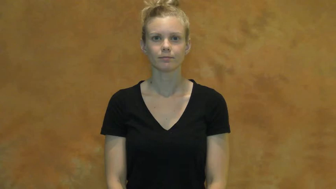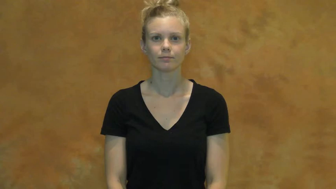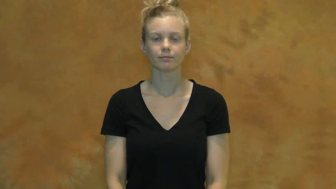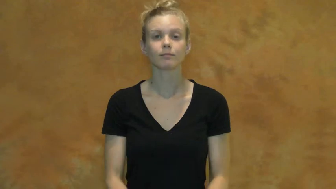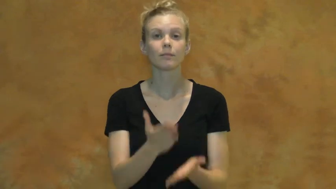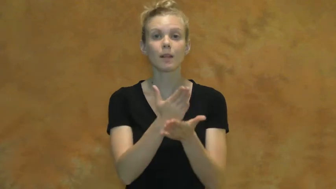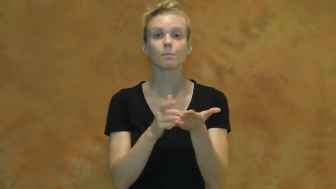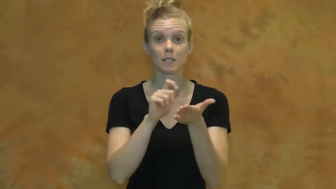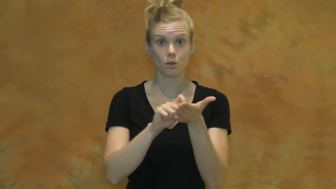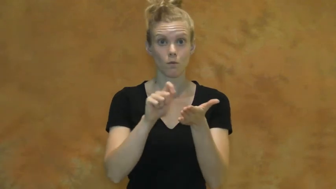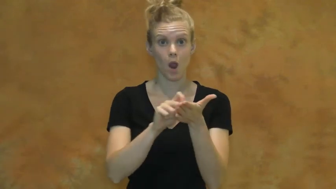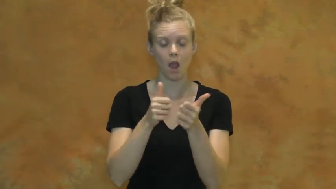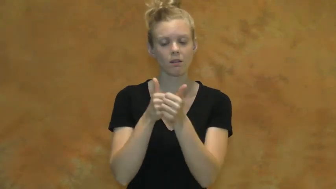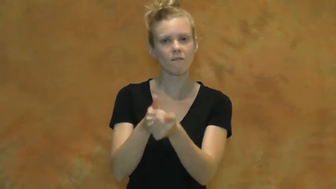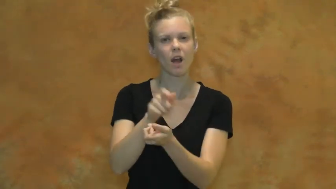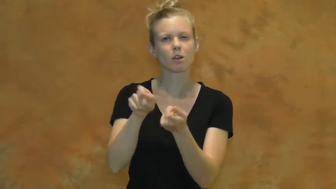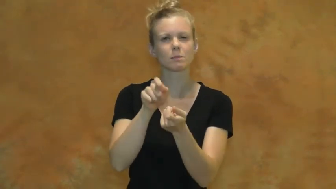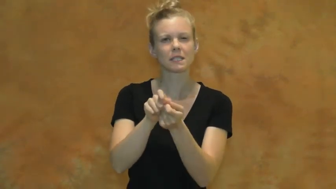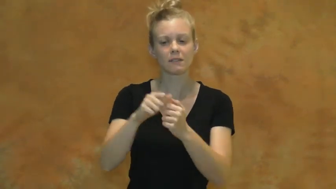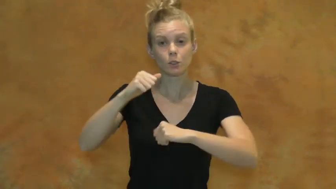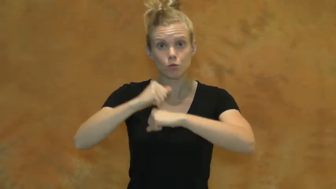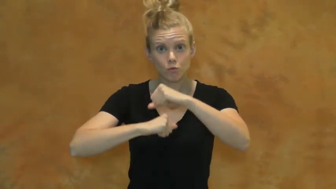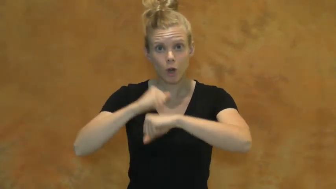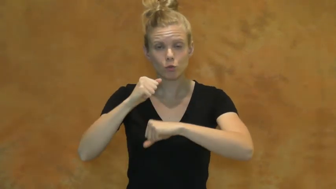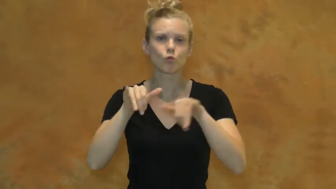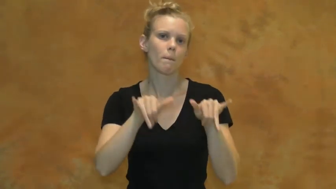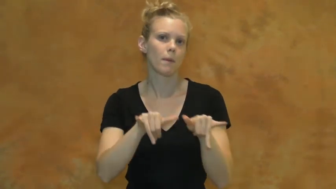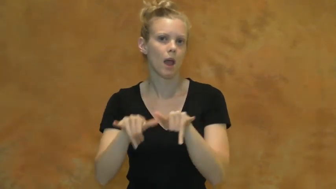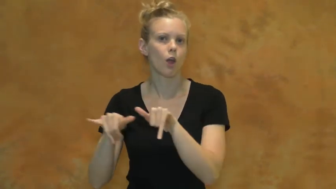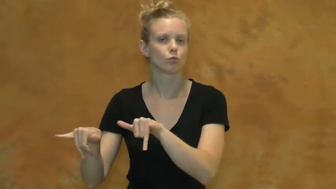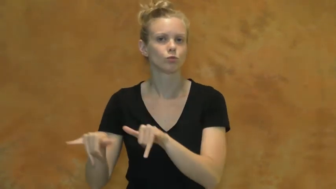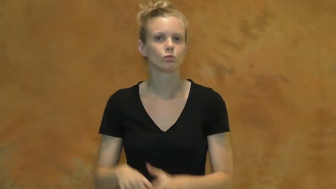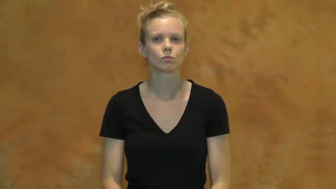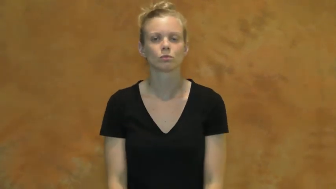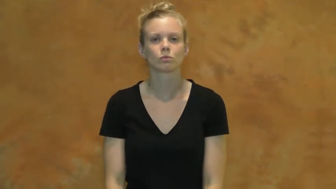poem